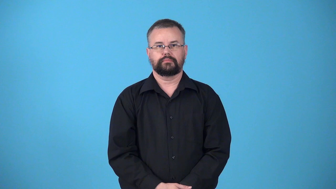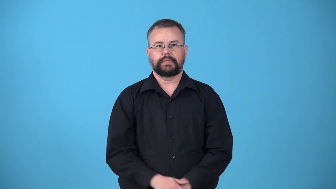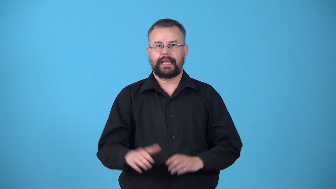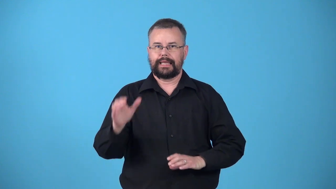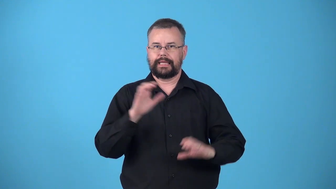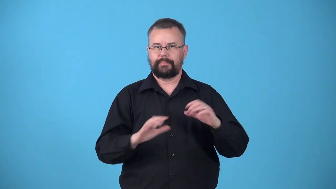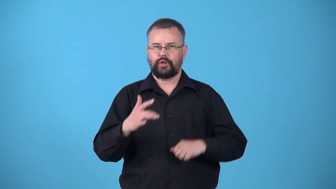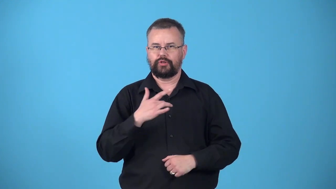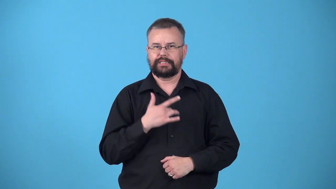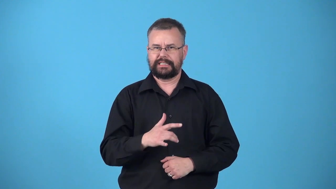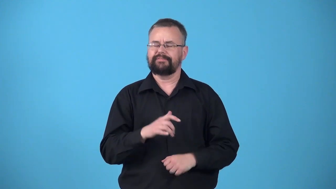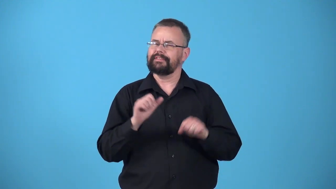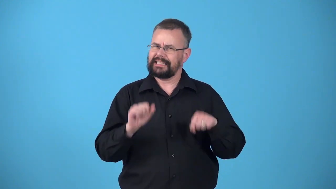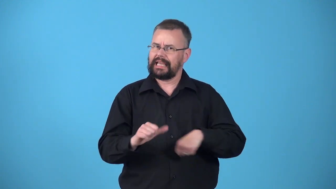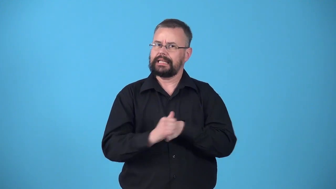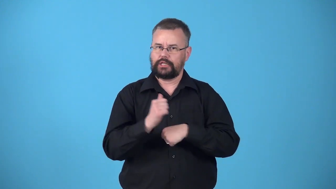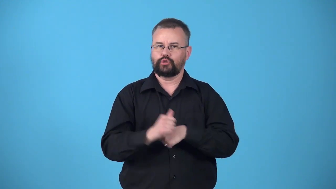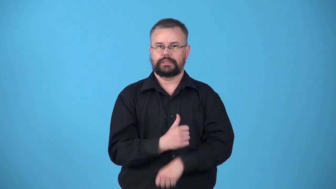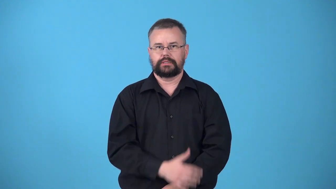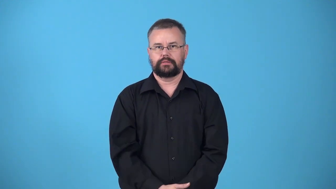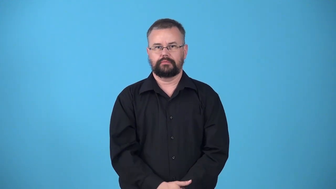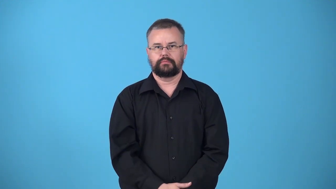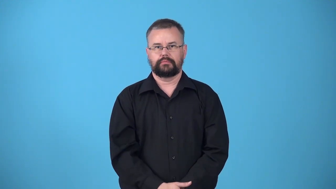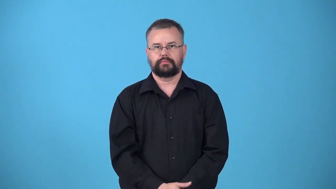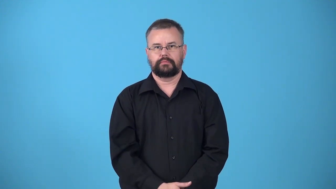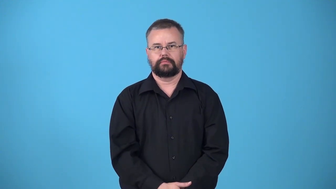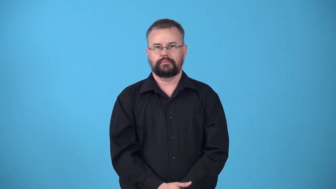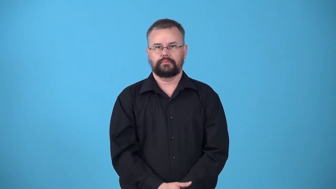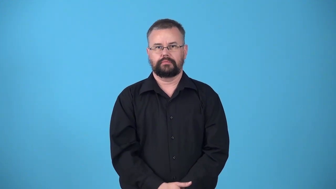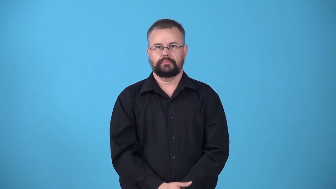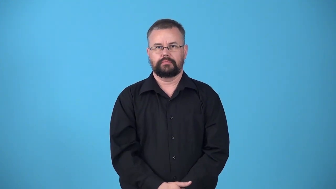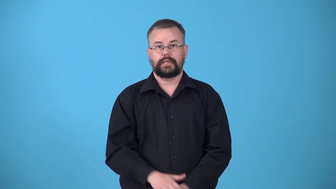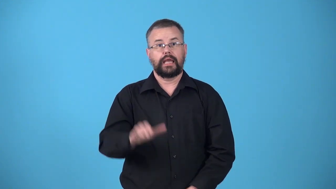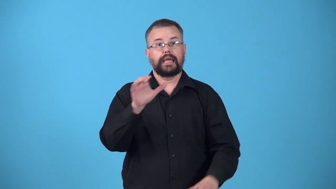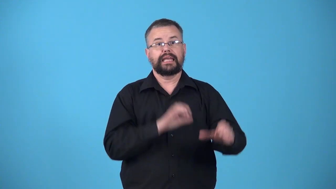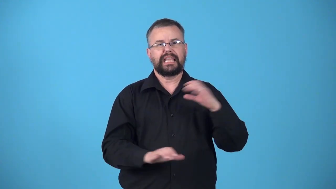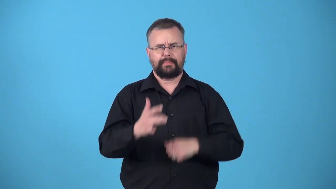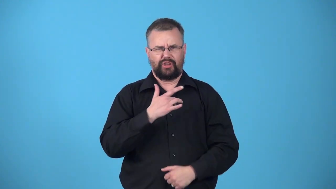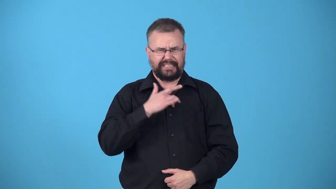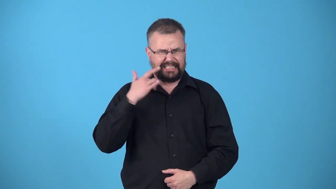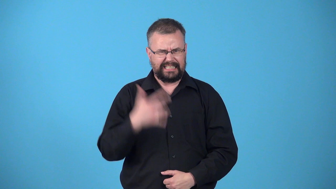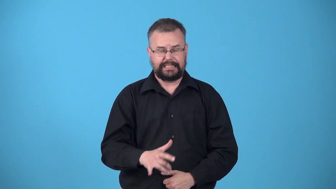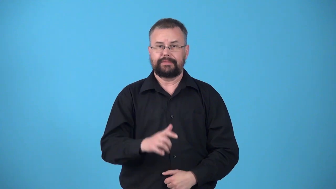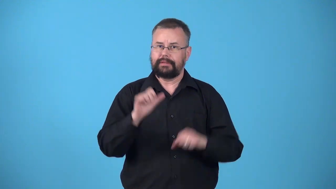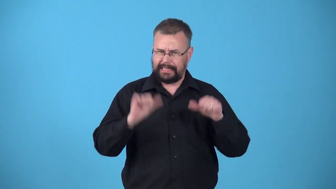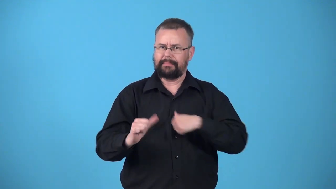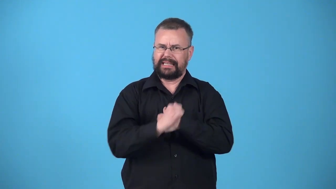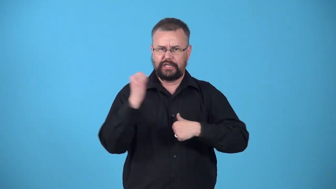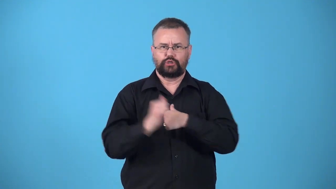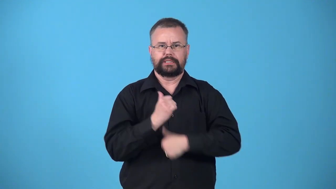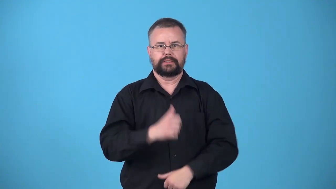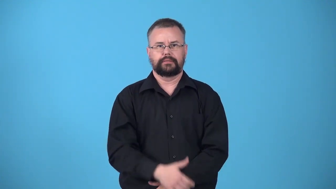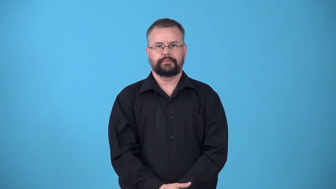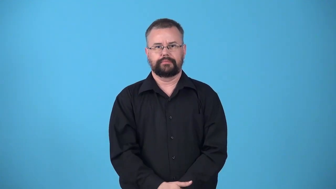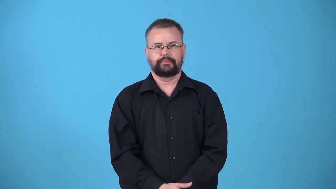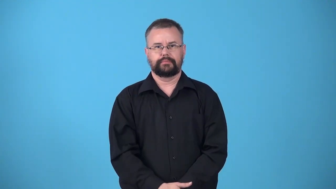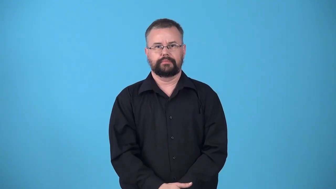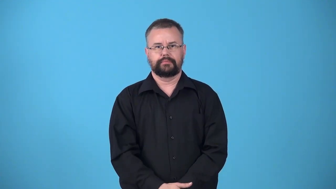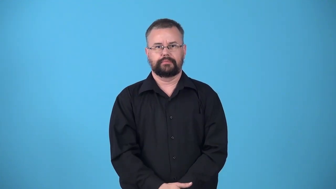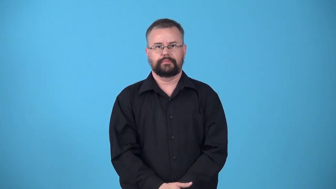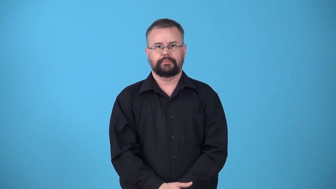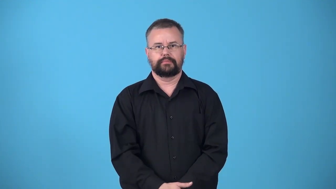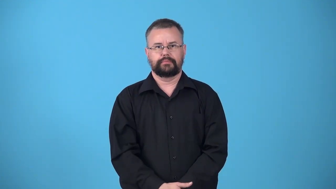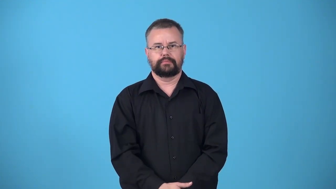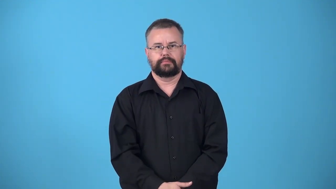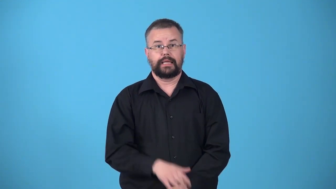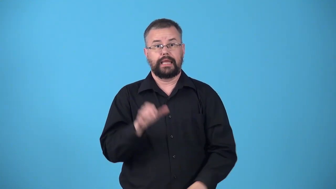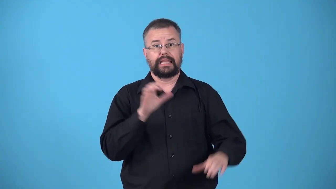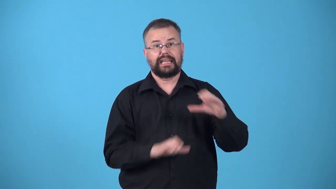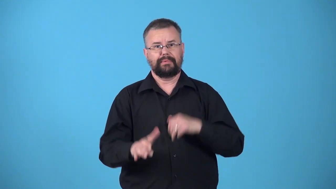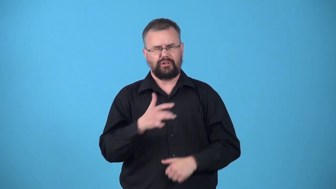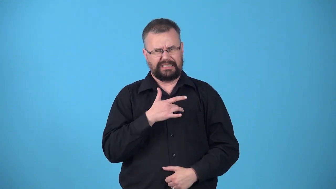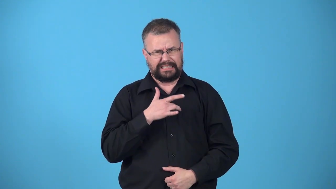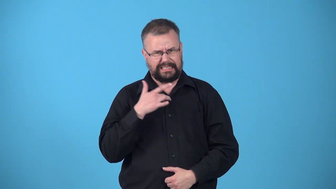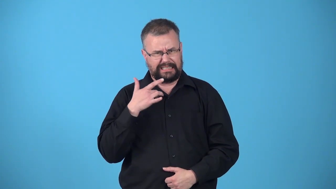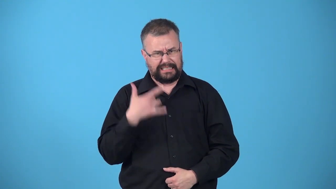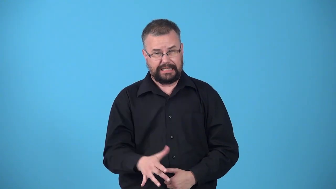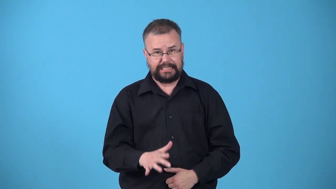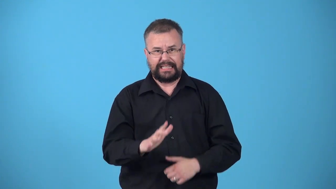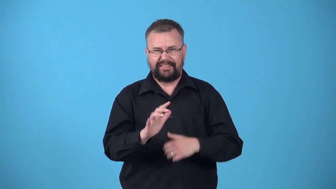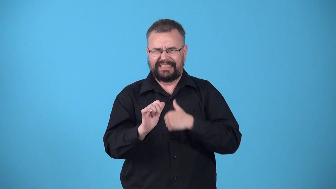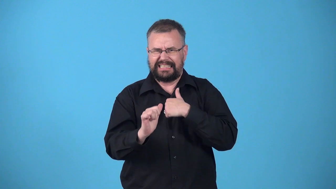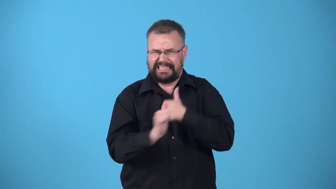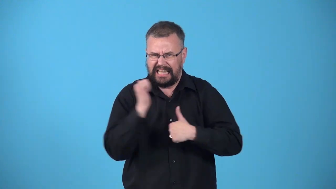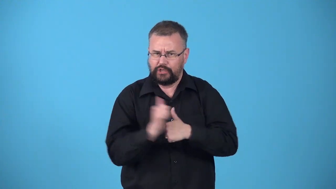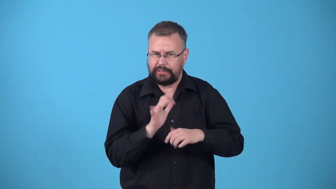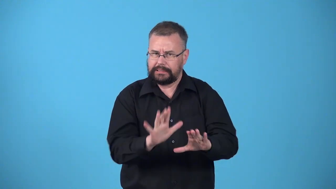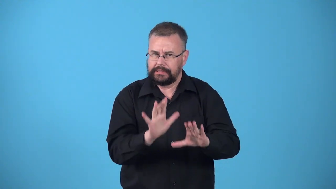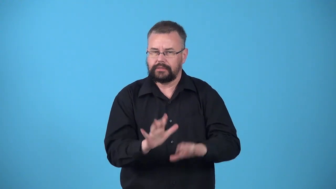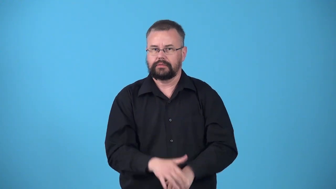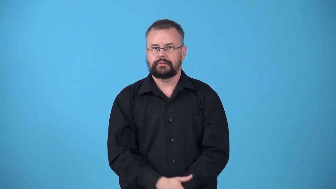unstable